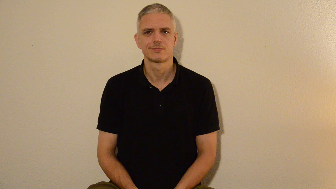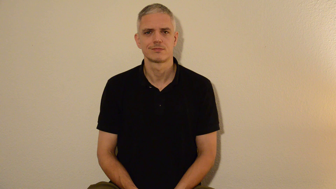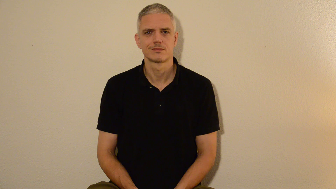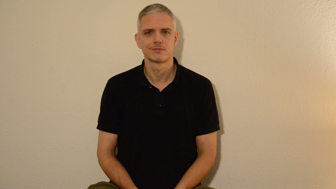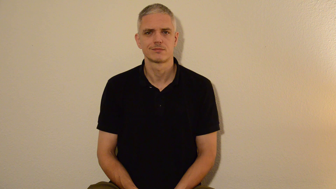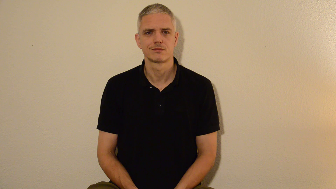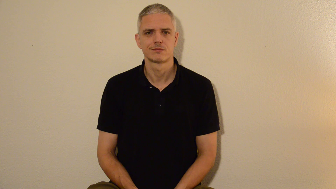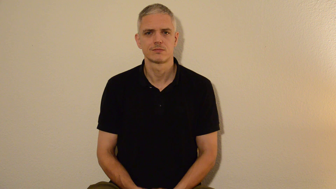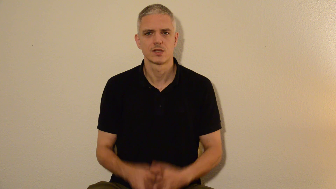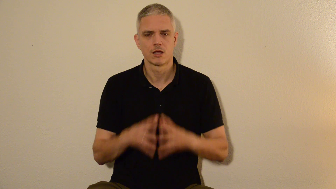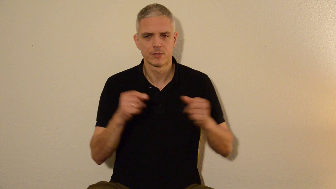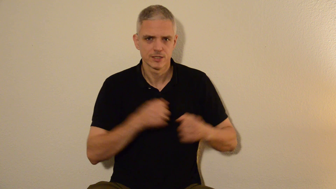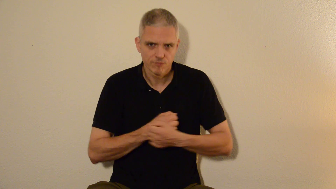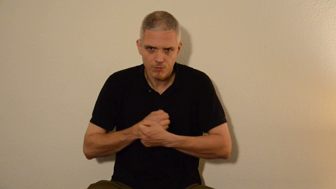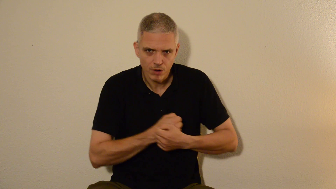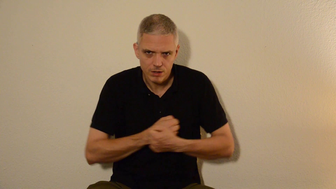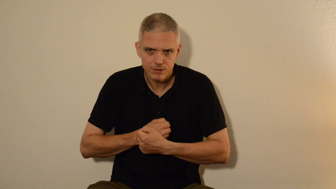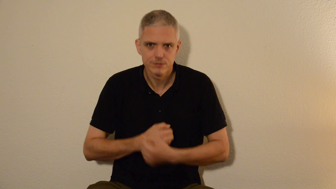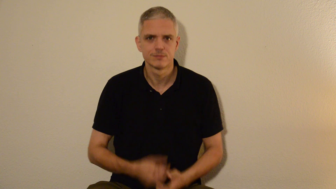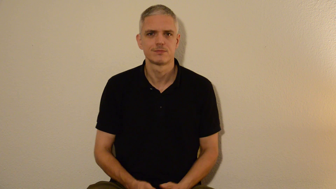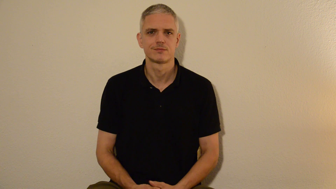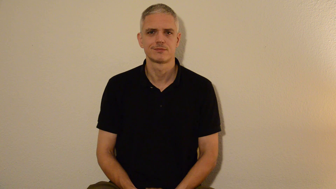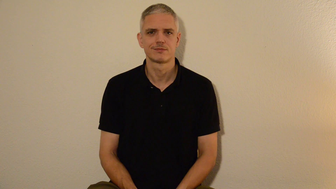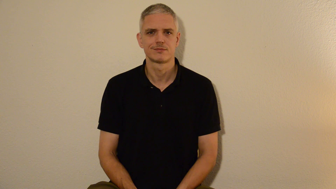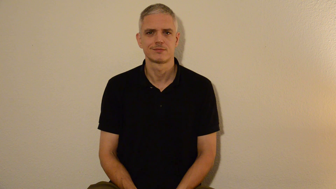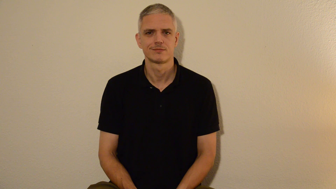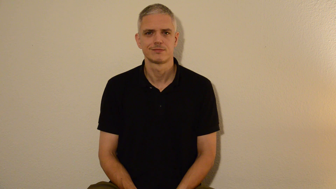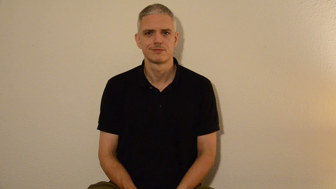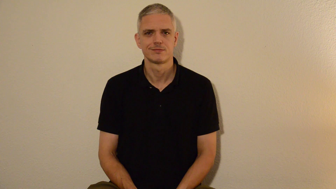footballgame